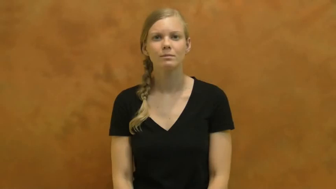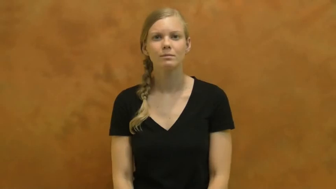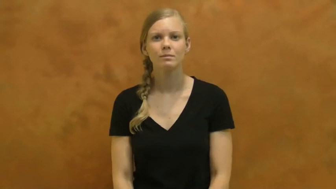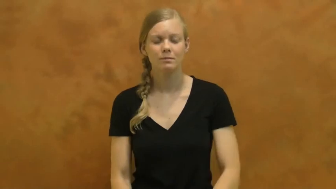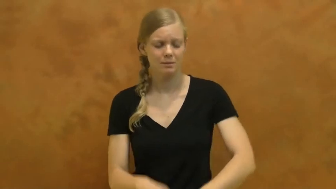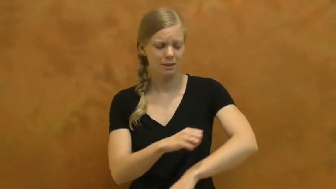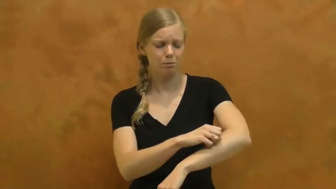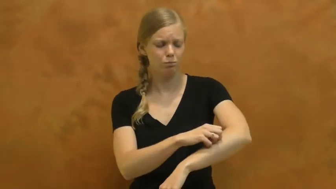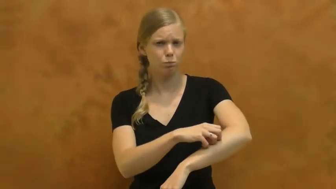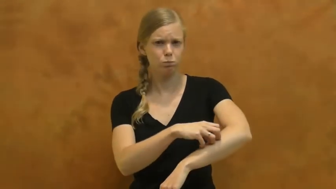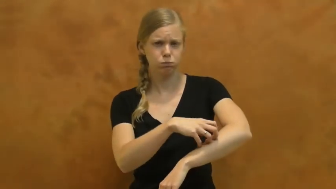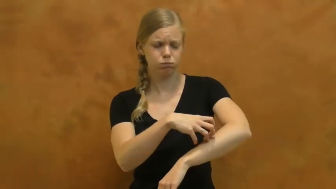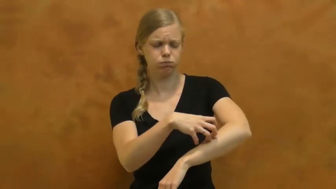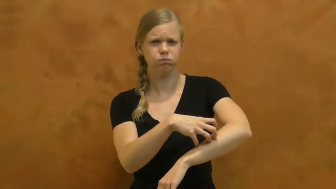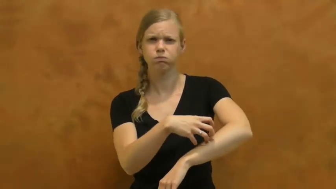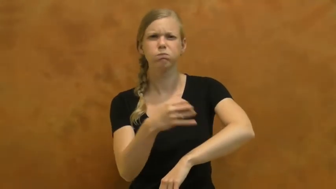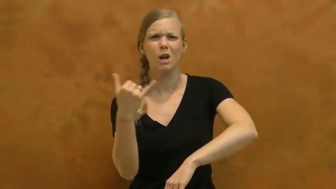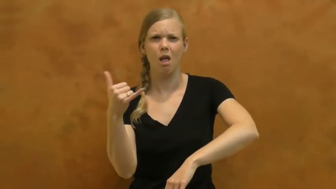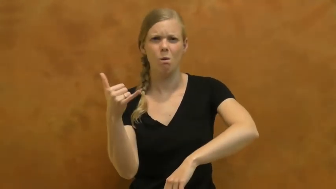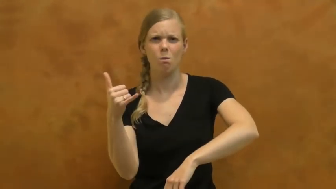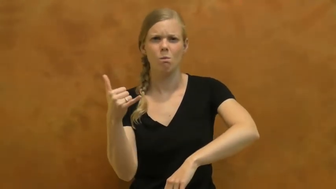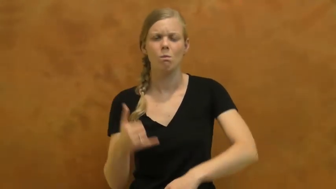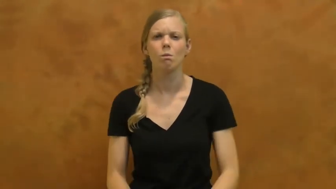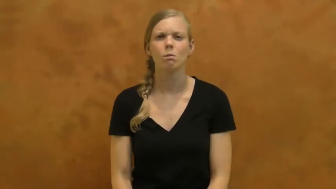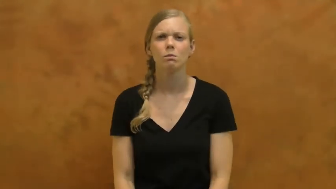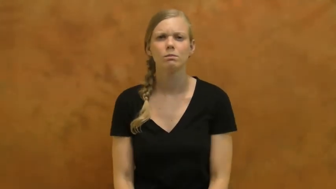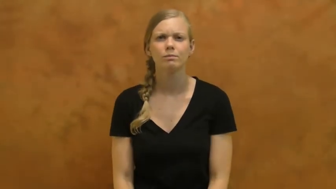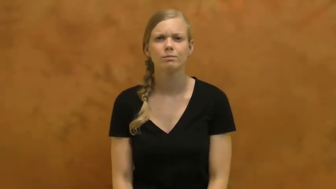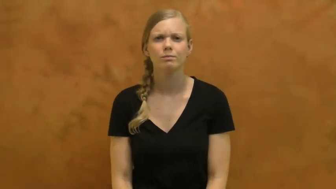abcess